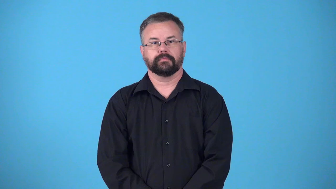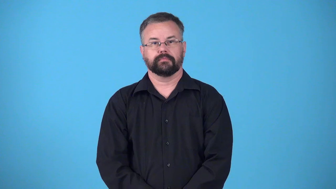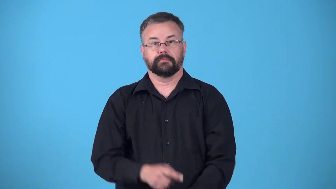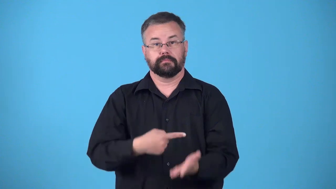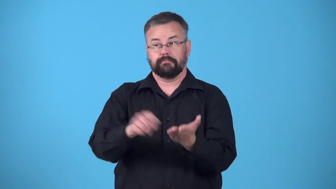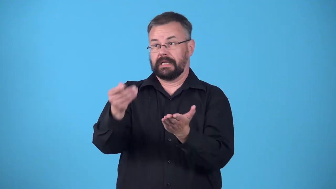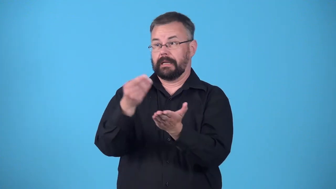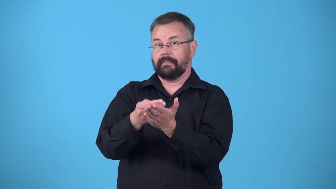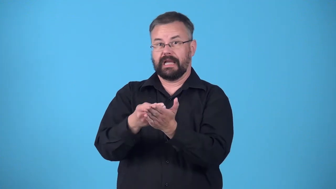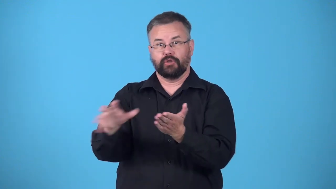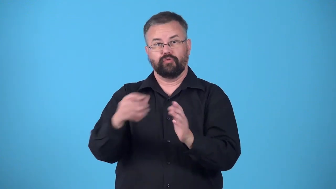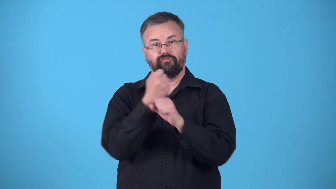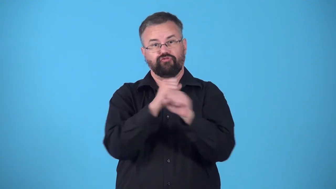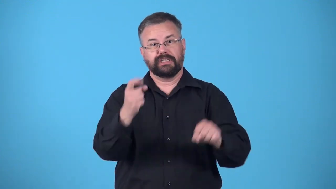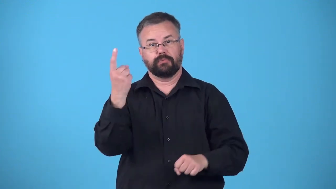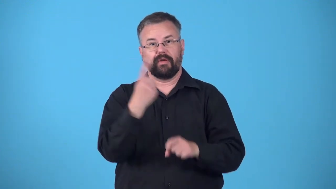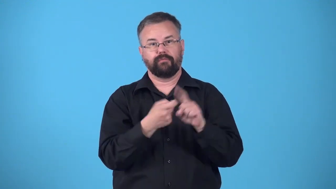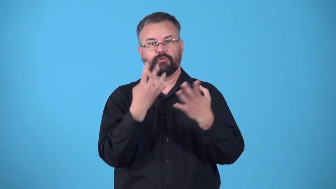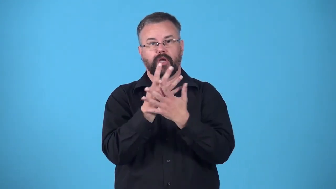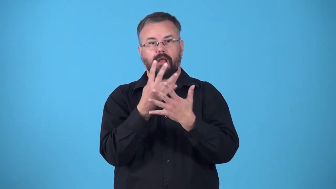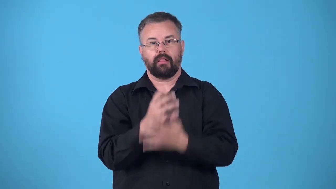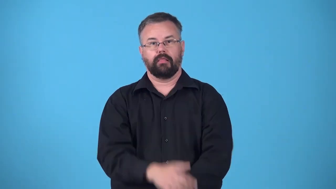bail out-jail